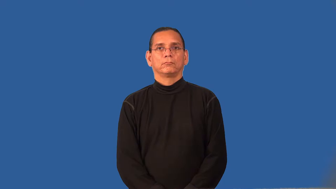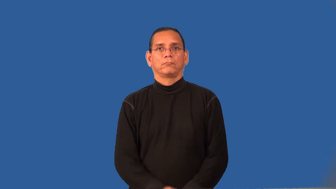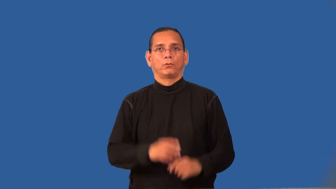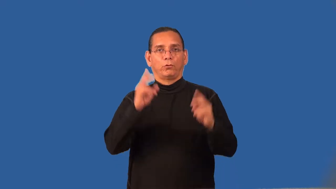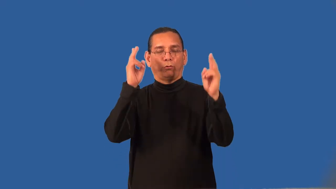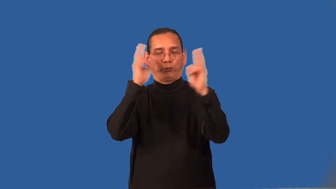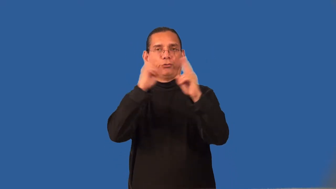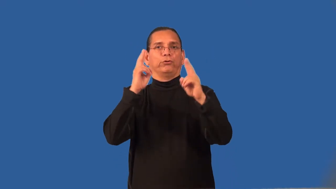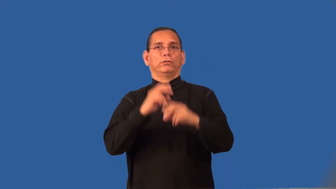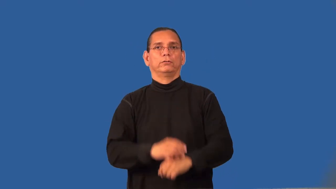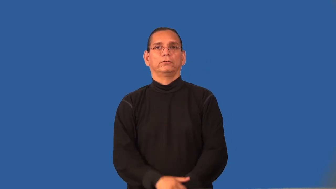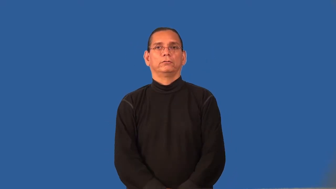reckless,hotblooded,incautious